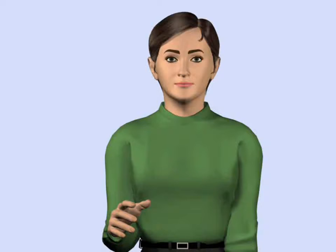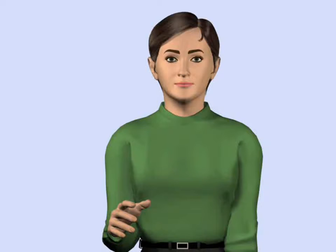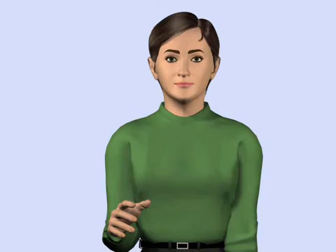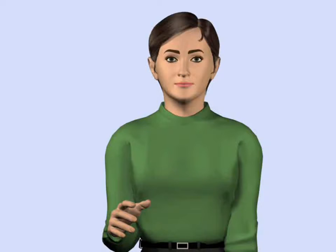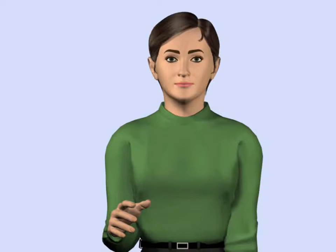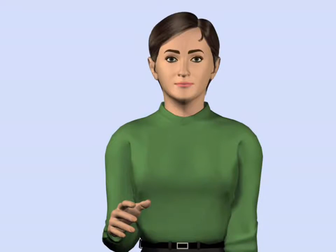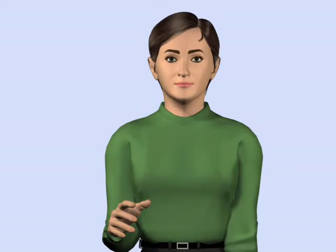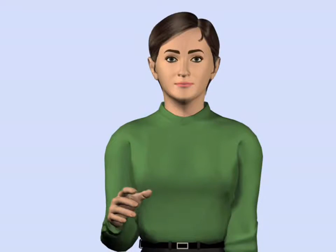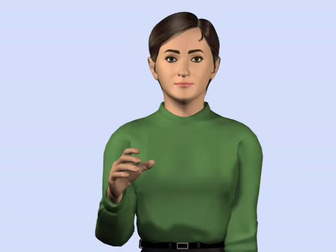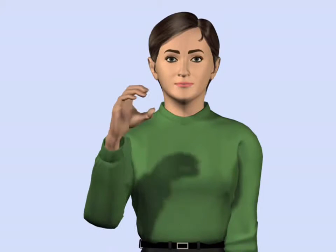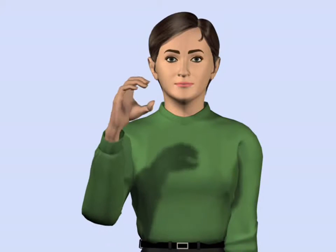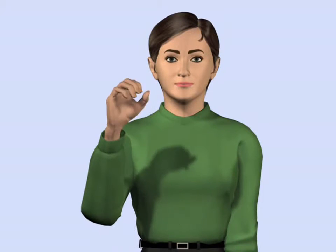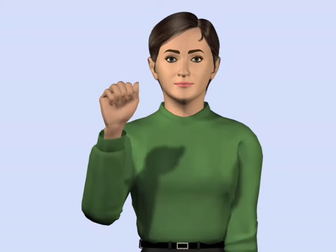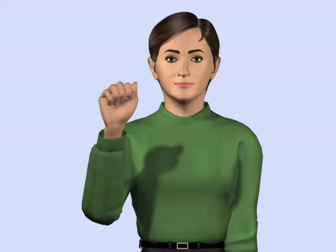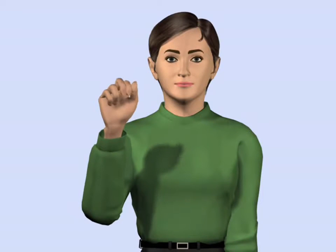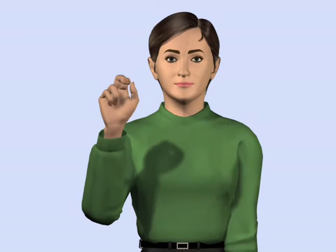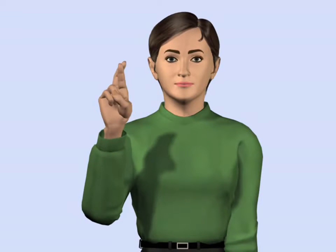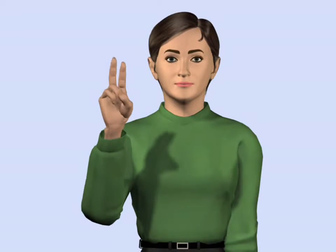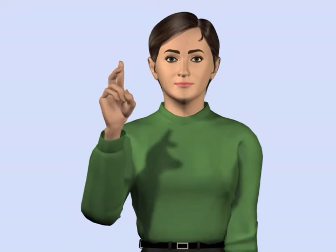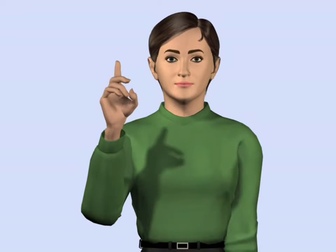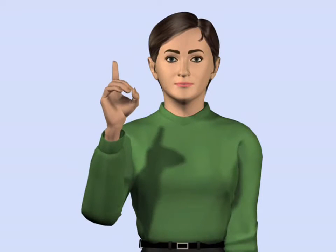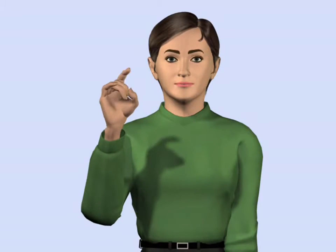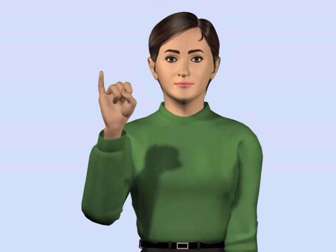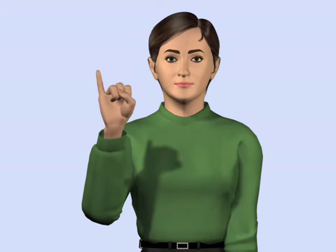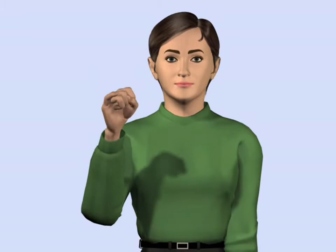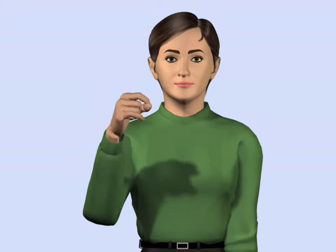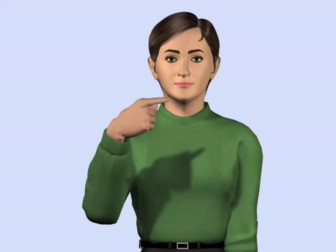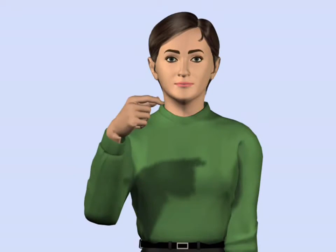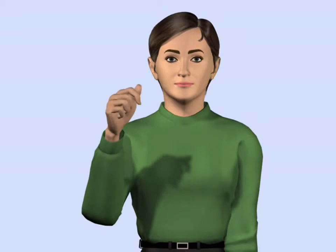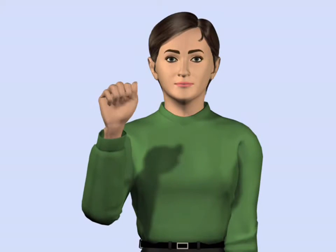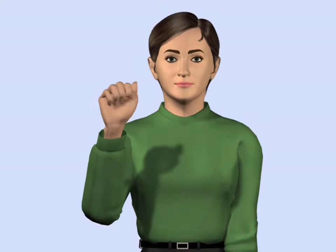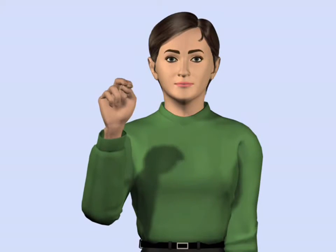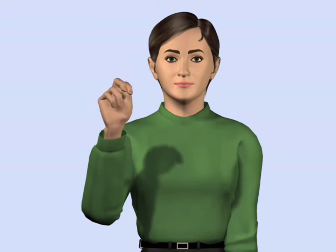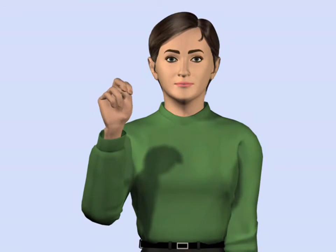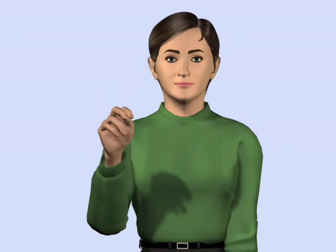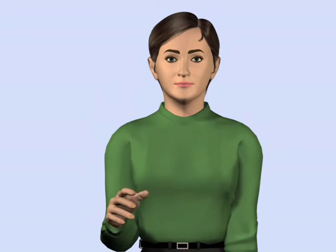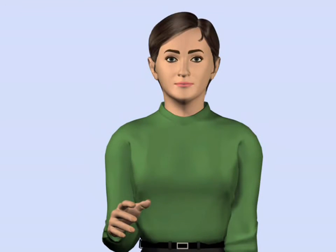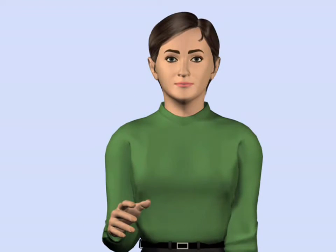cardigan